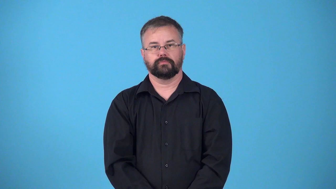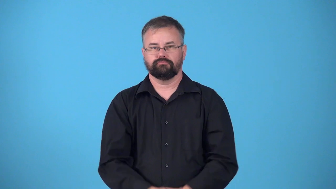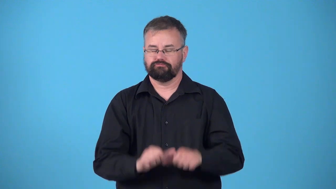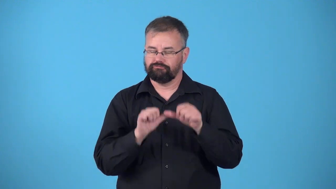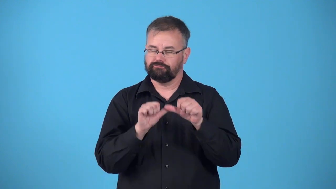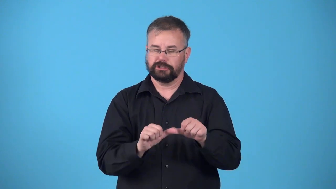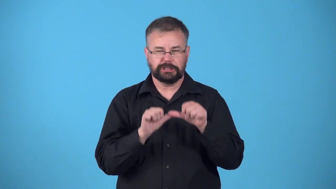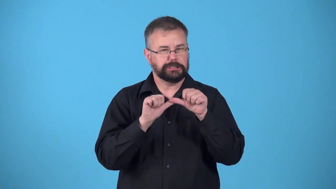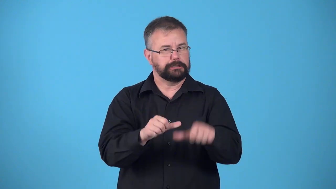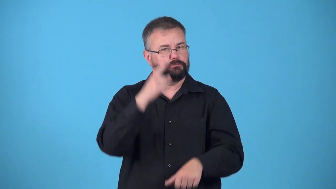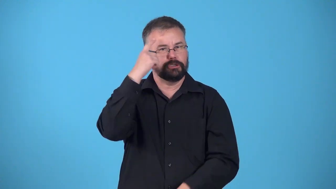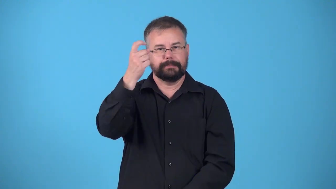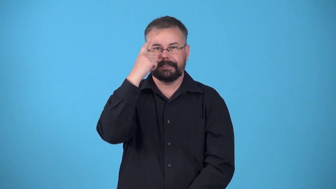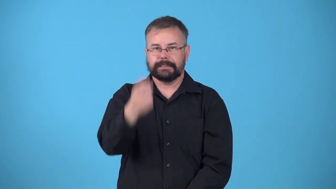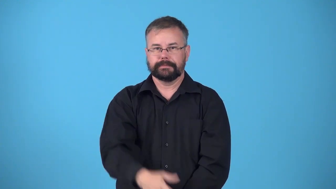dream on